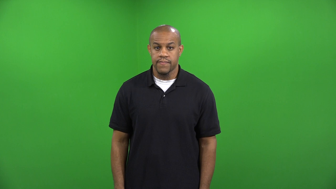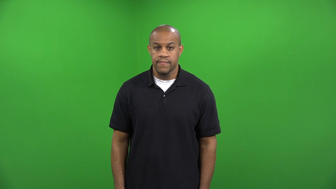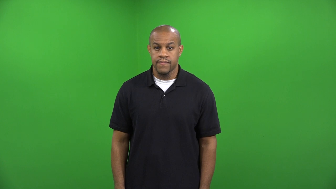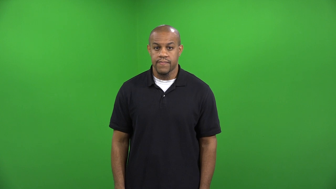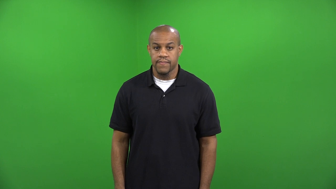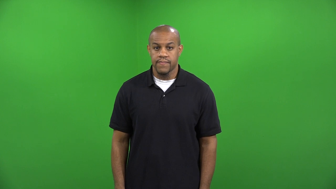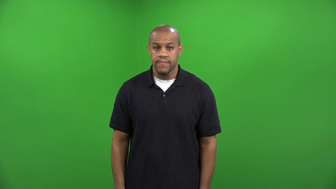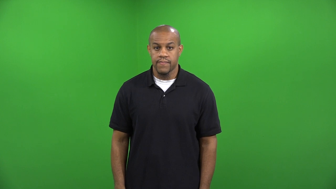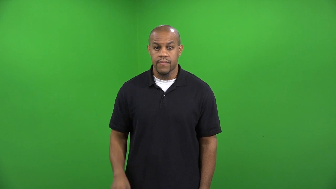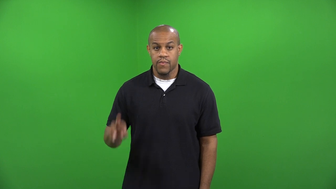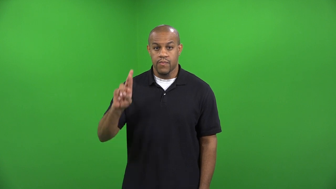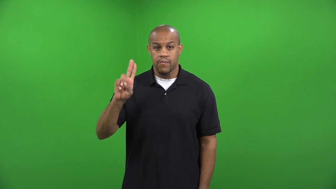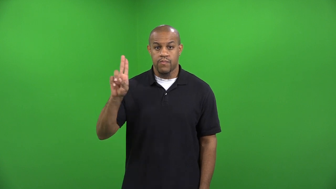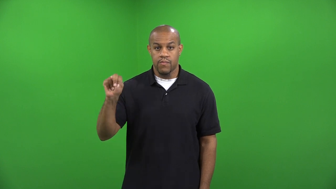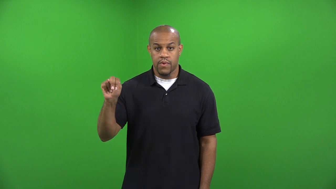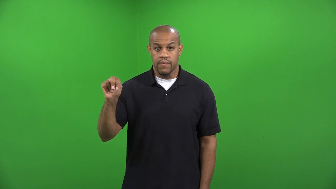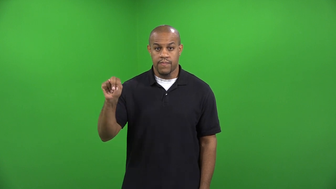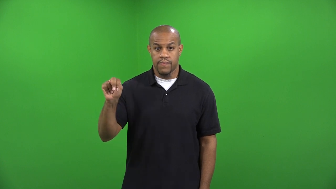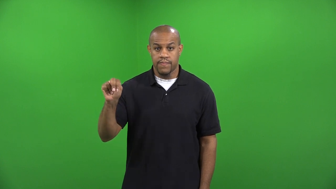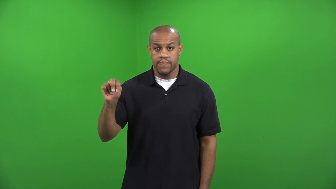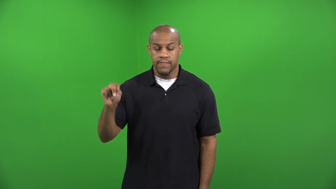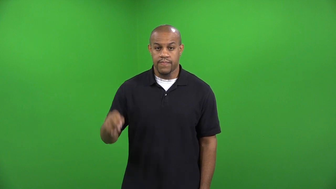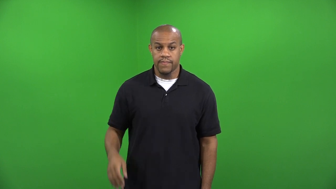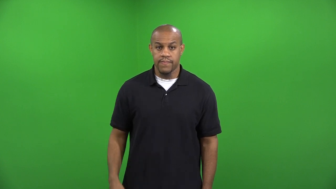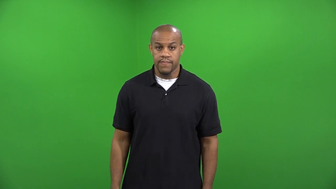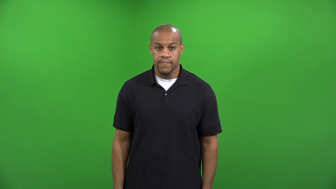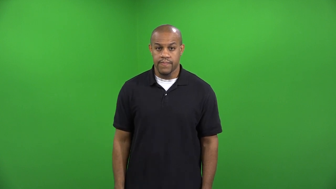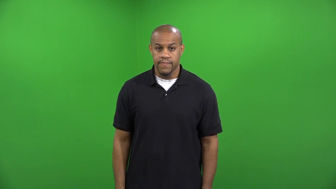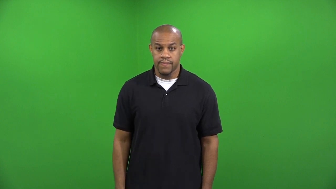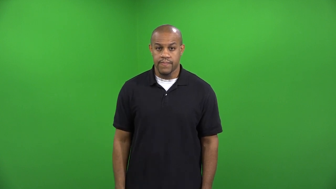Run